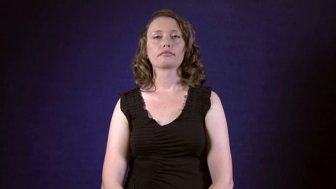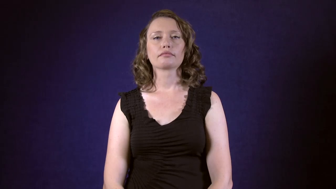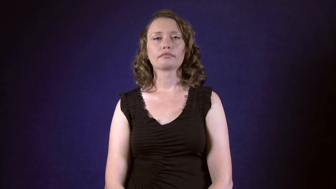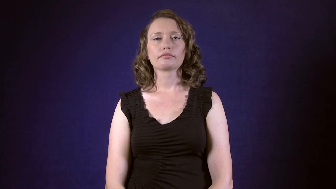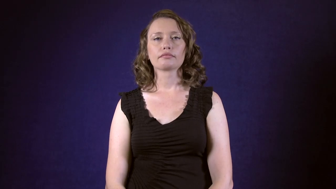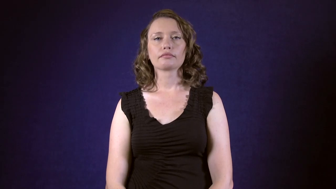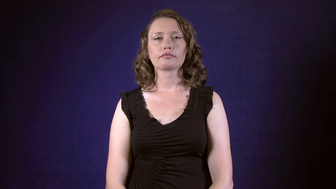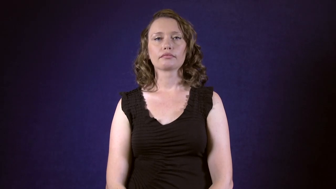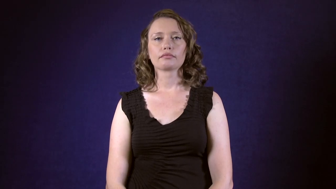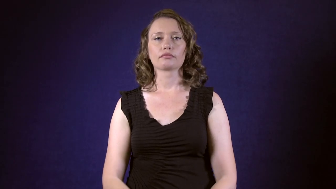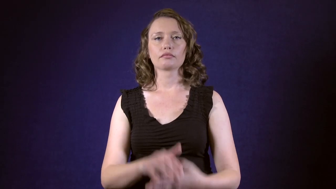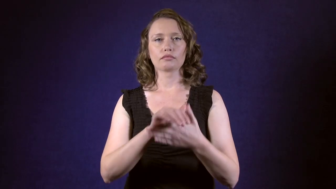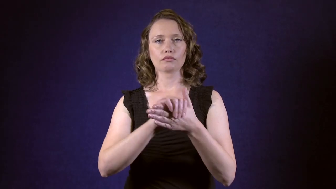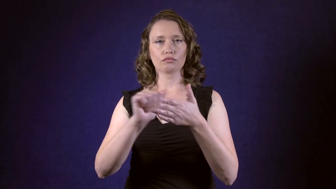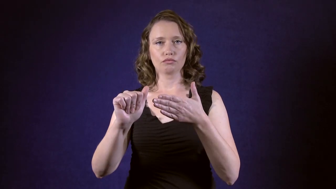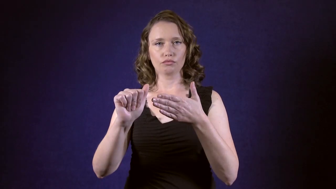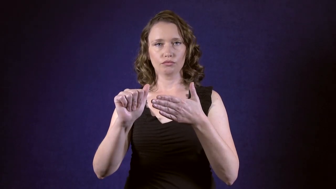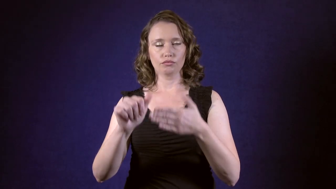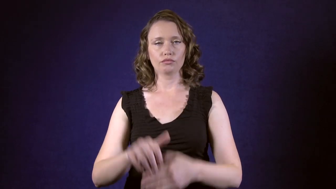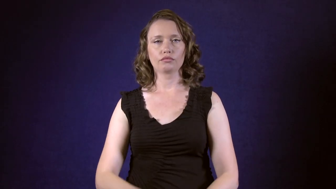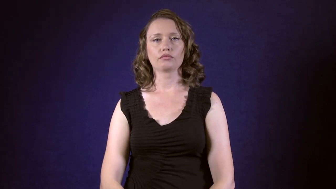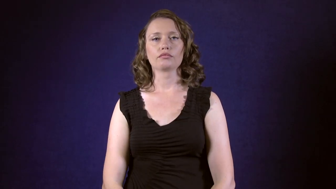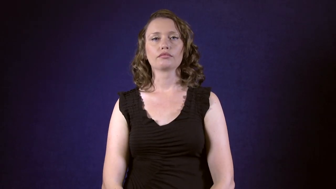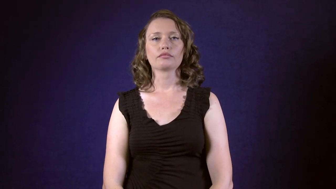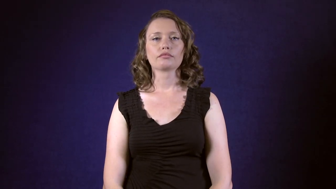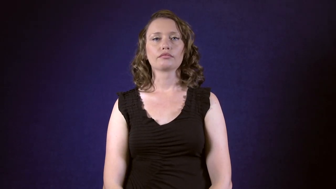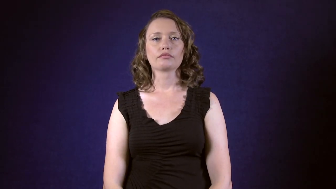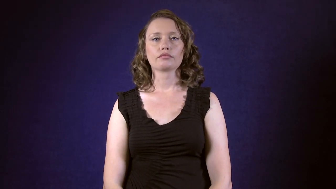Dollar